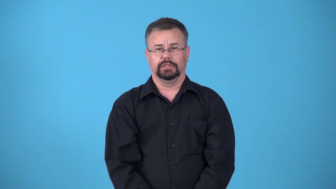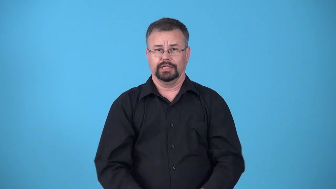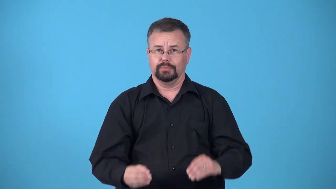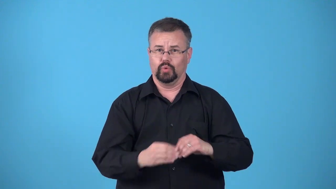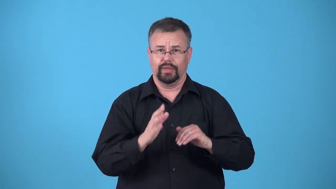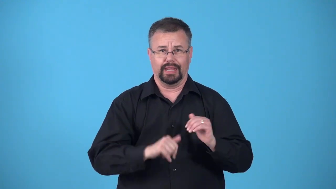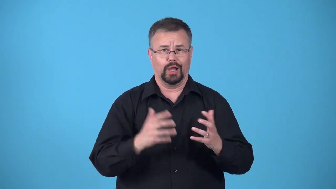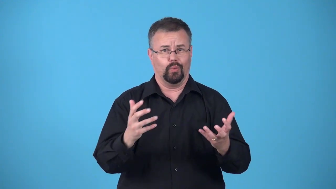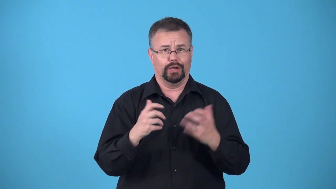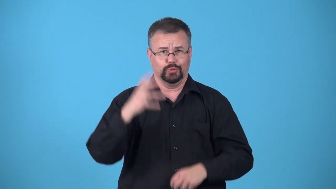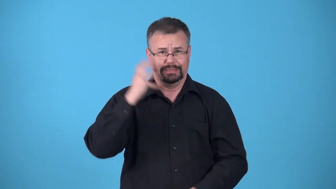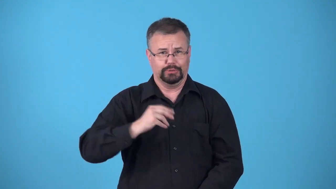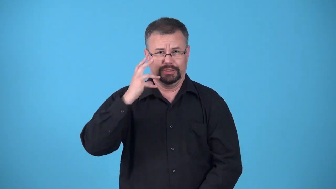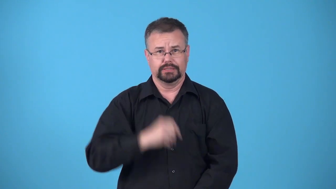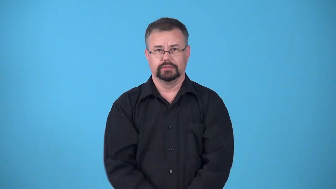see the elephant